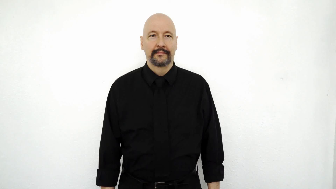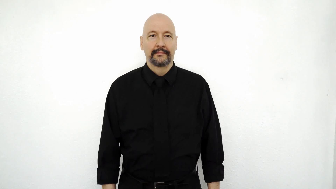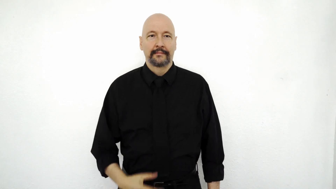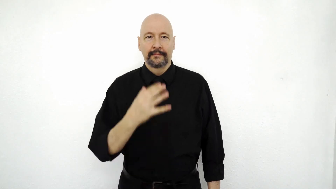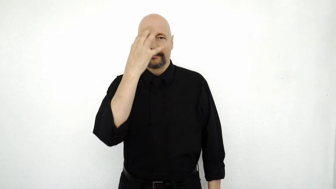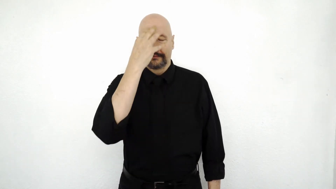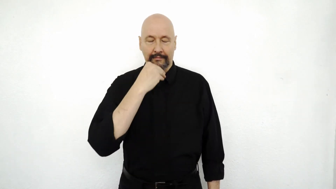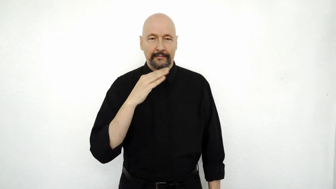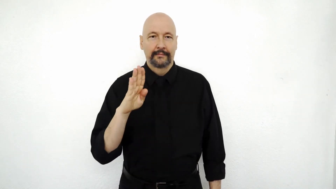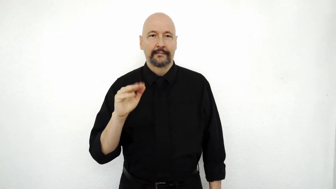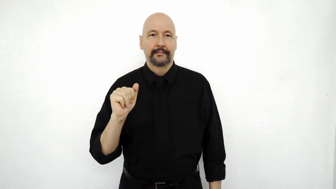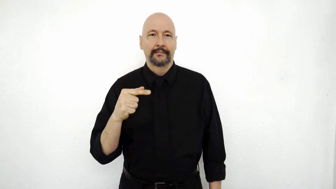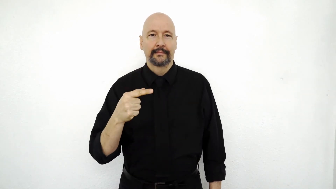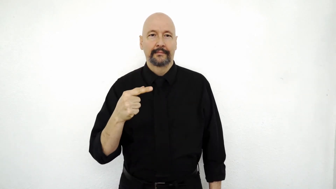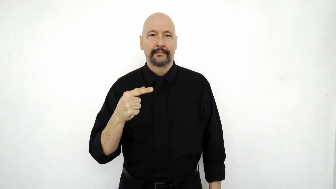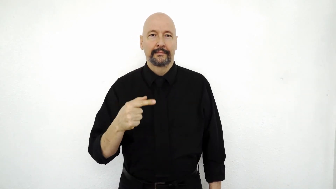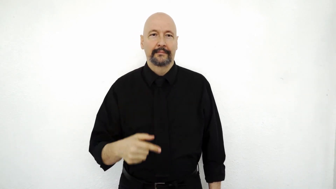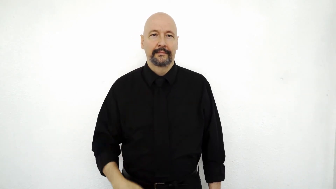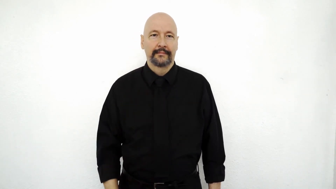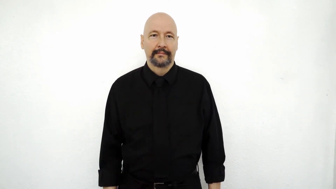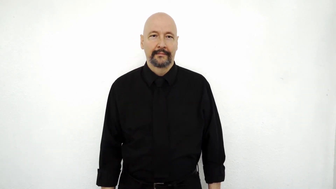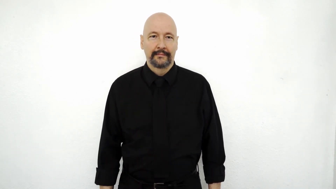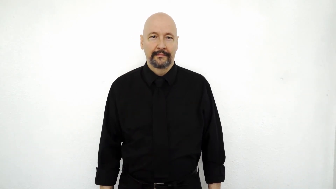sleeping bag